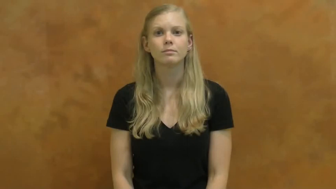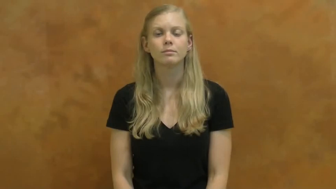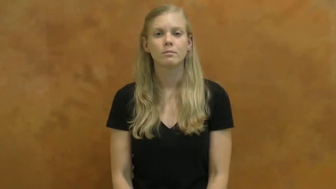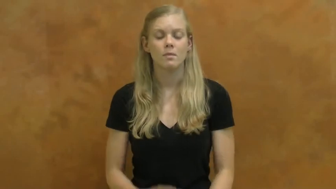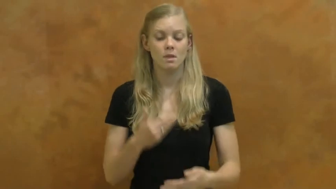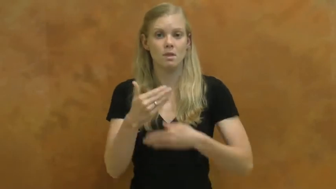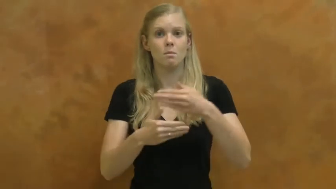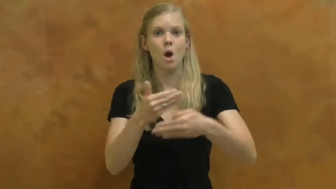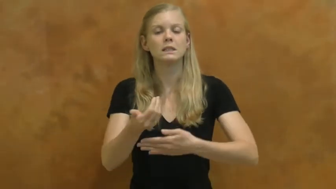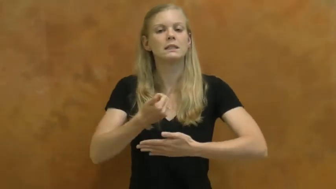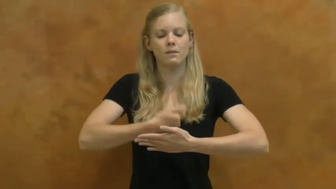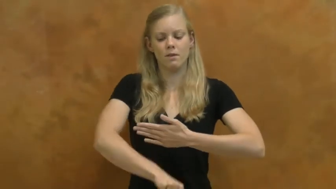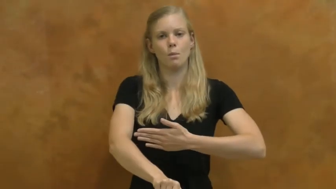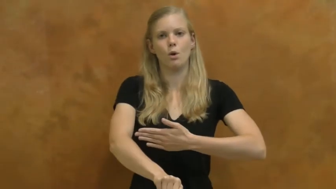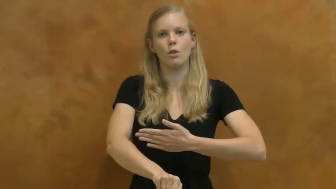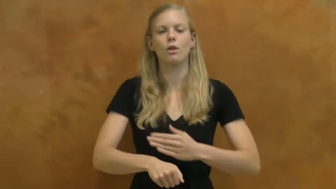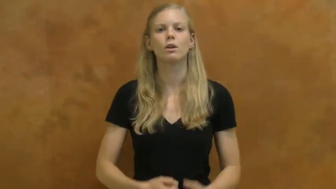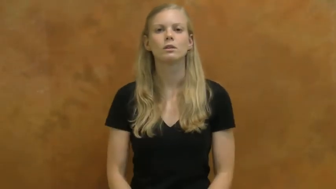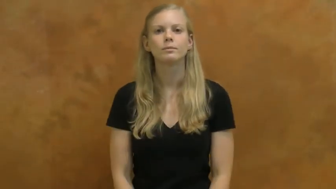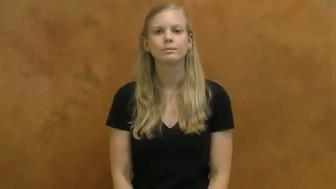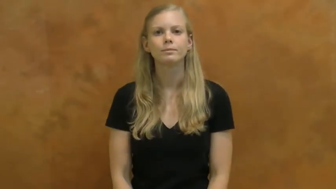delivery